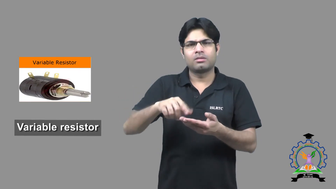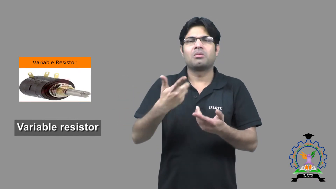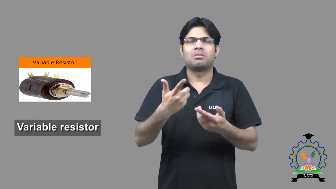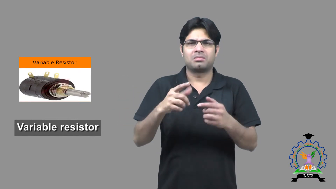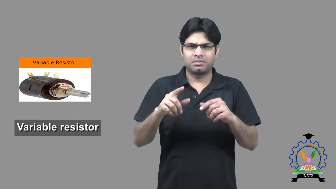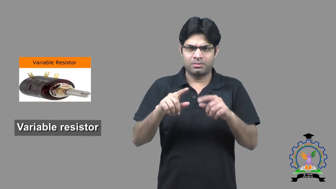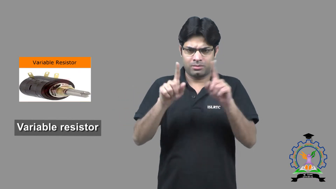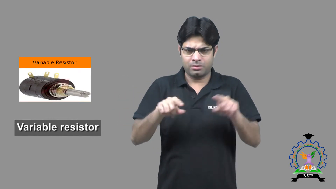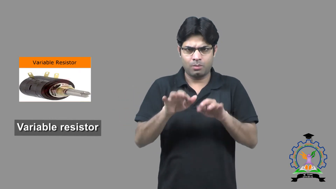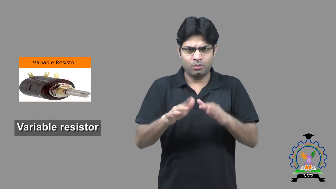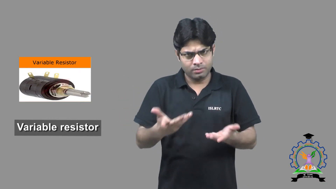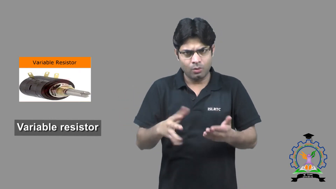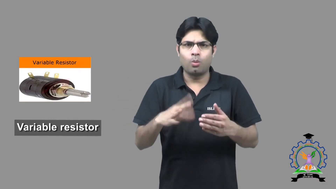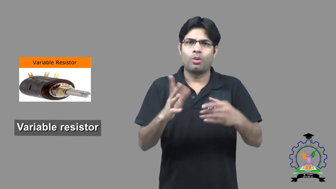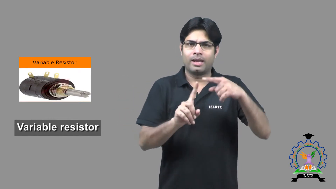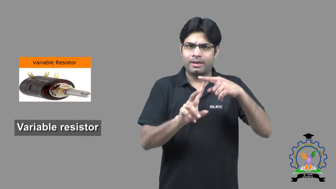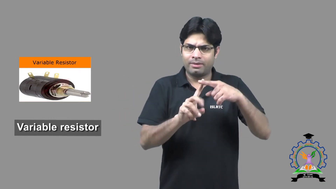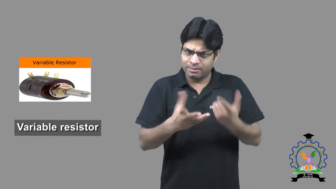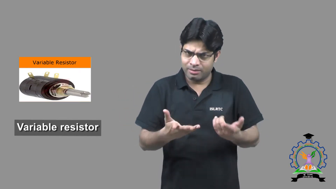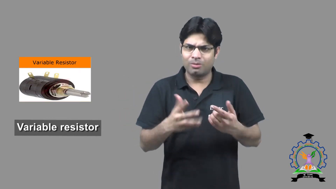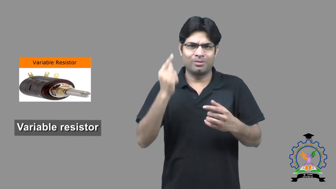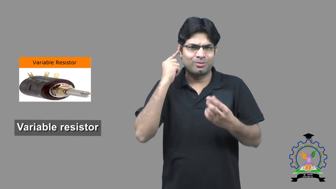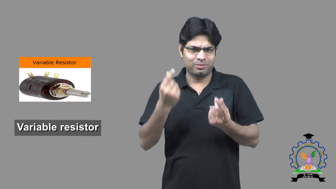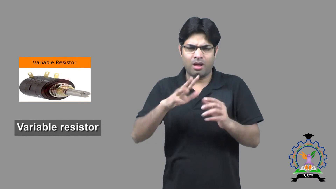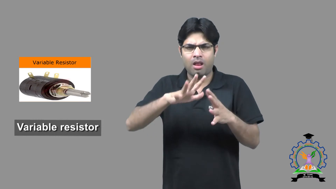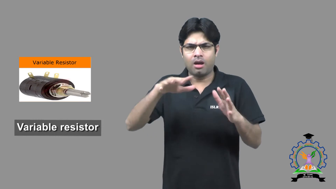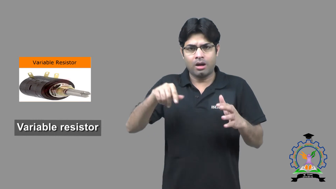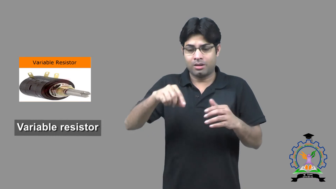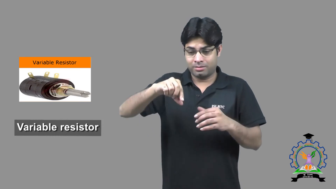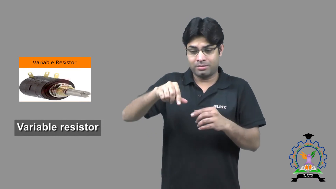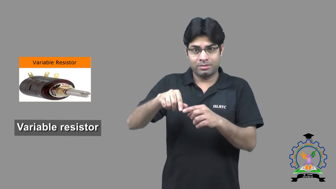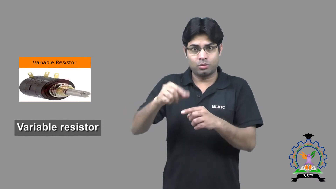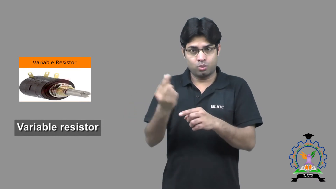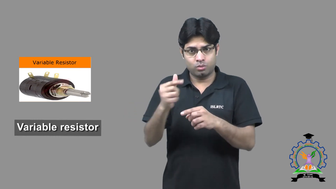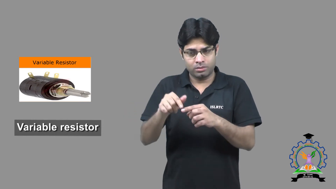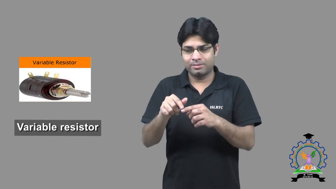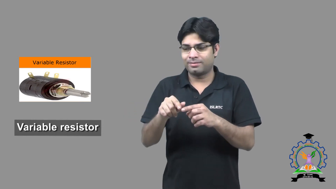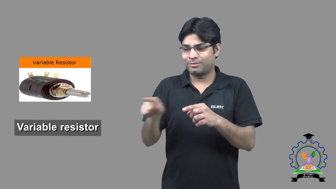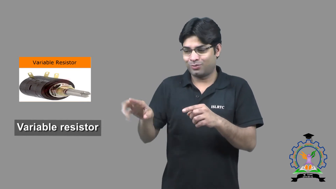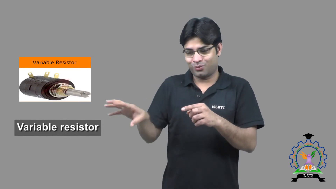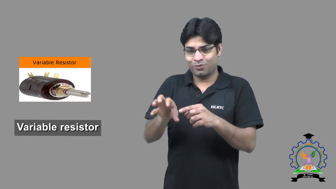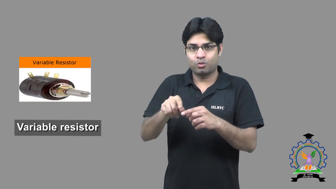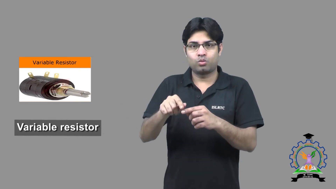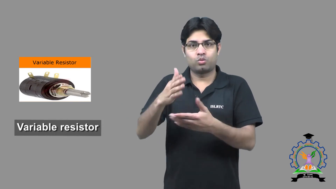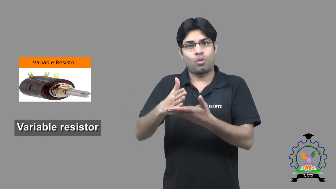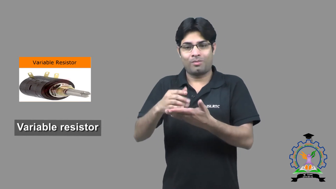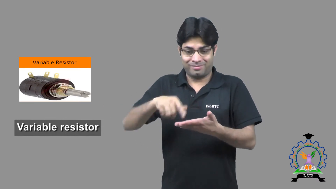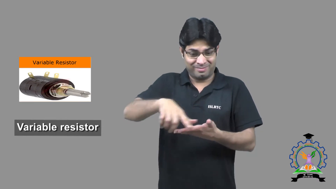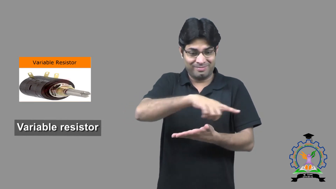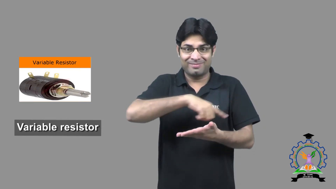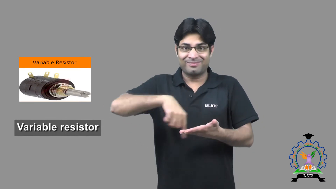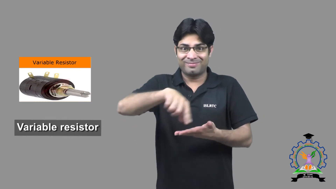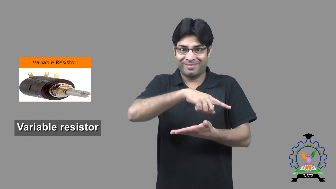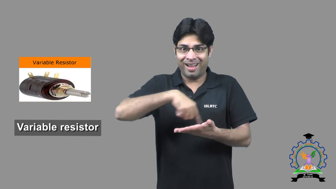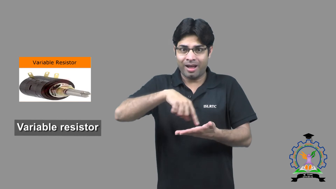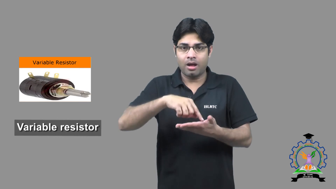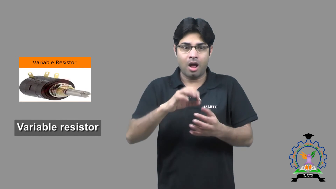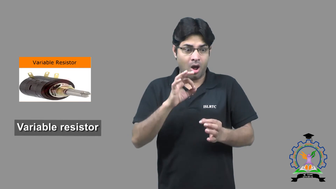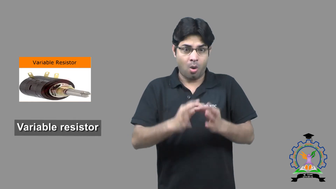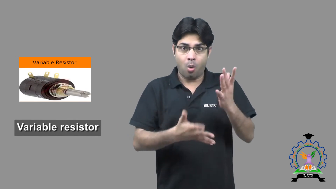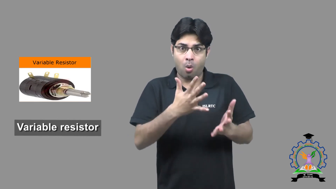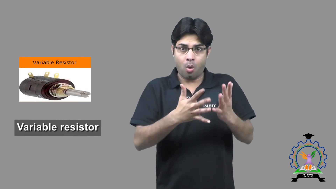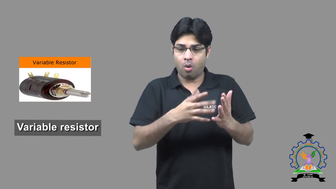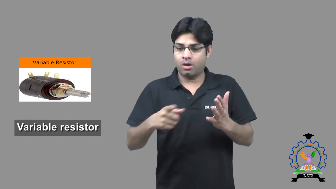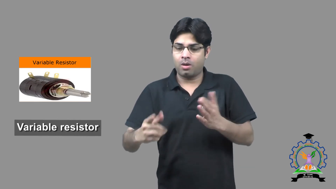Variable resistor